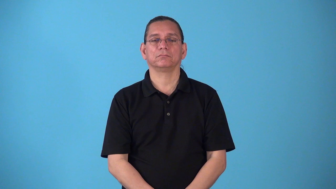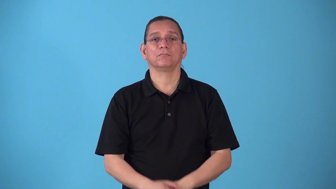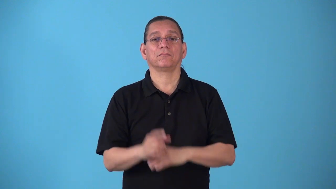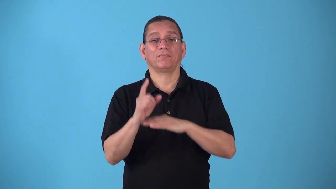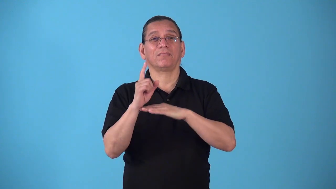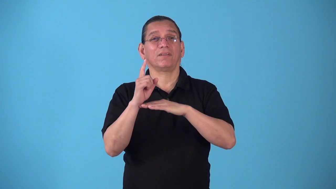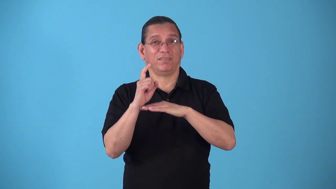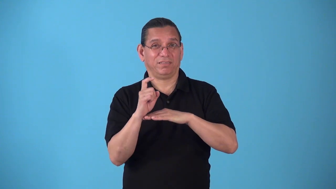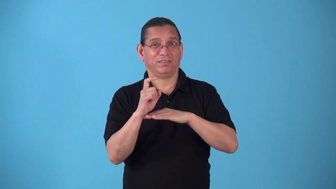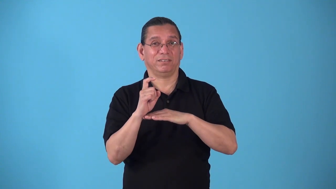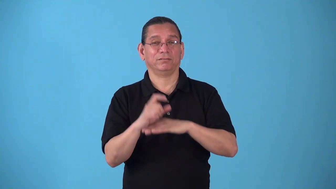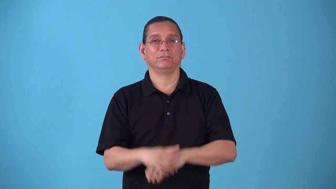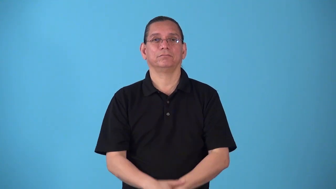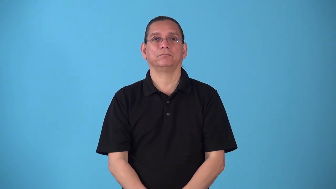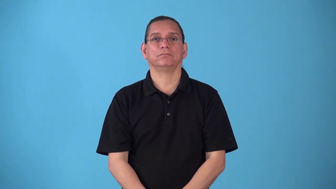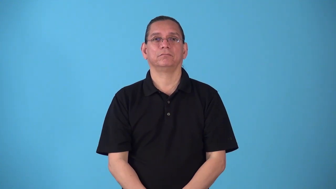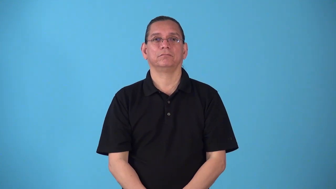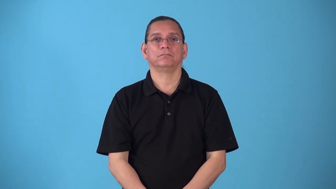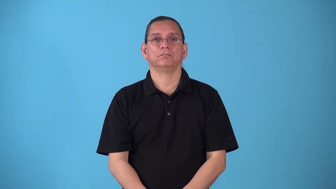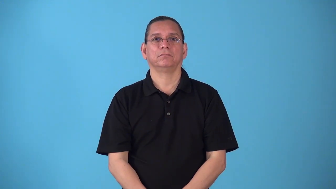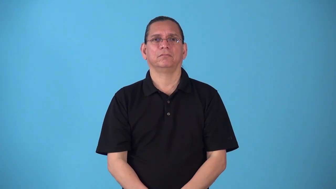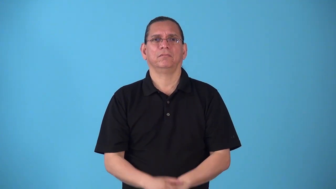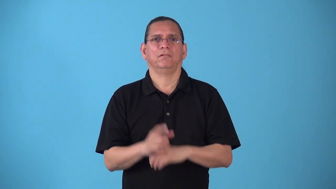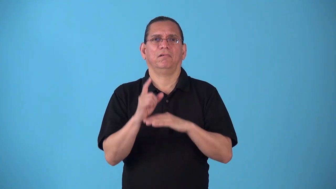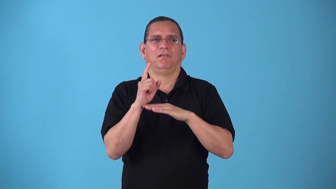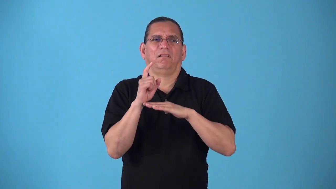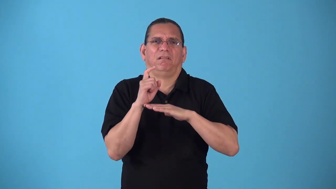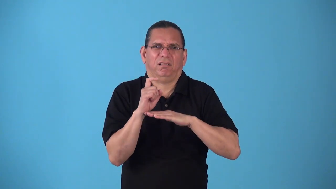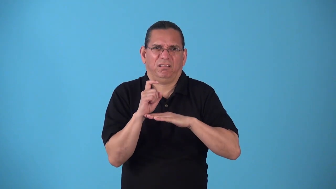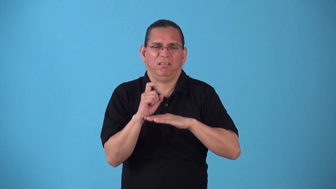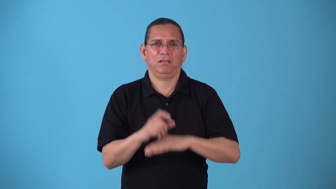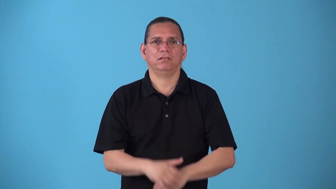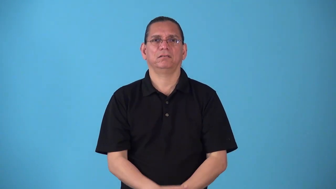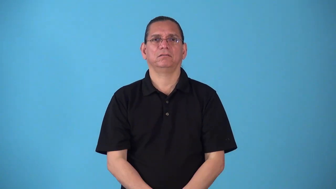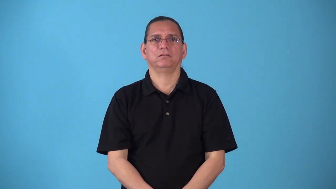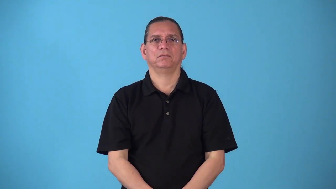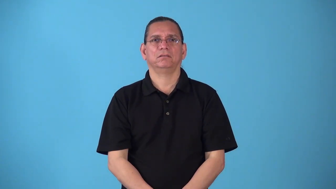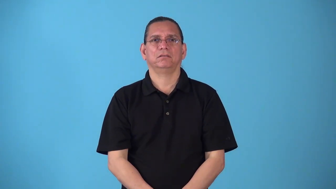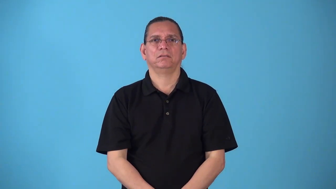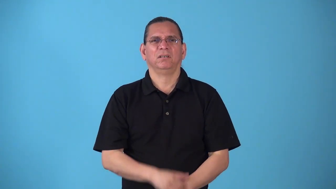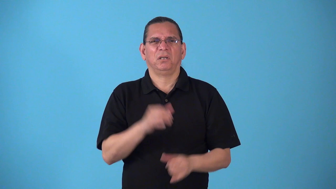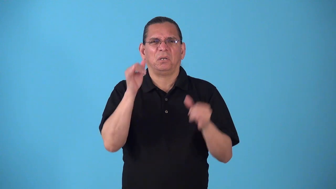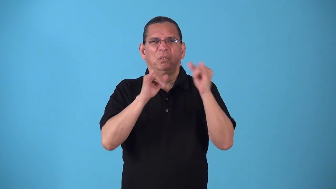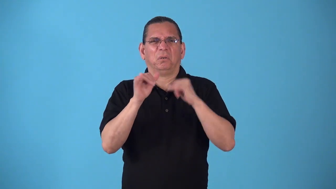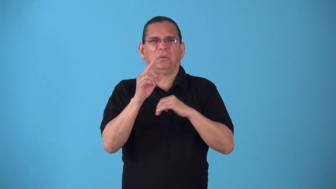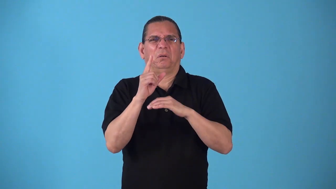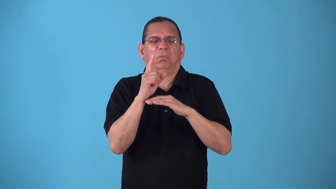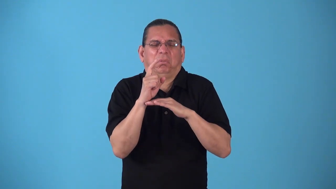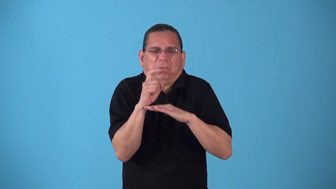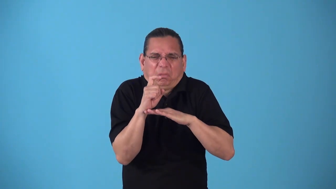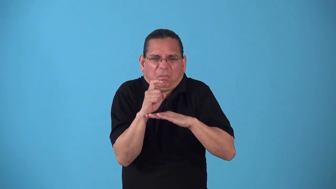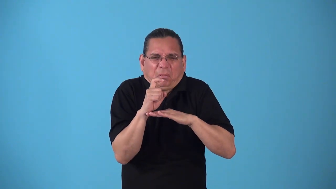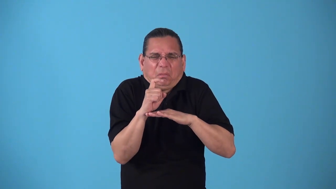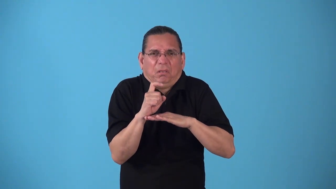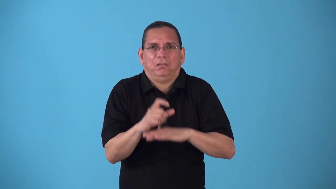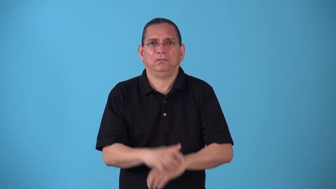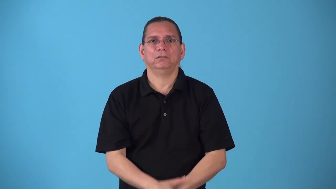slouch,bent over